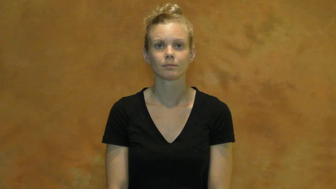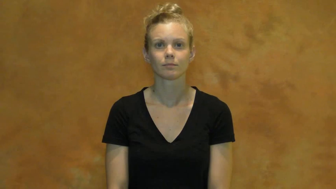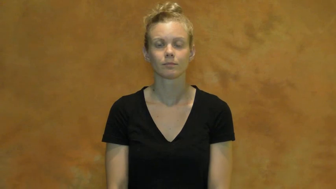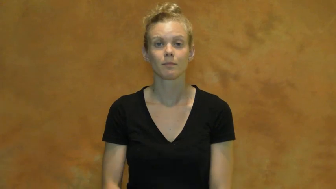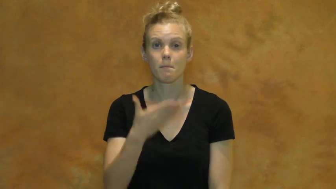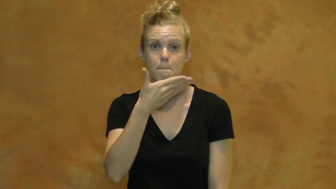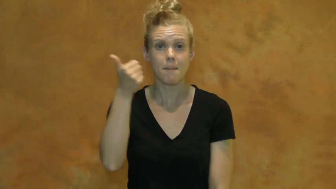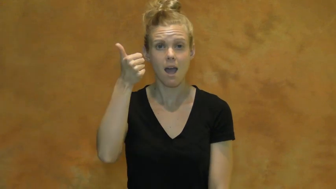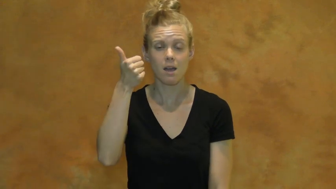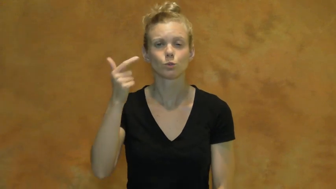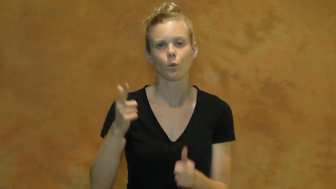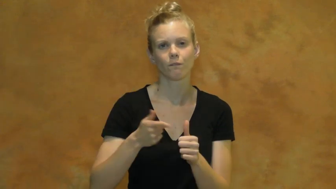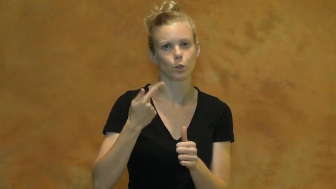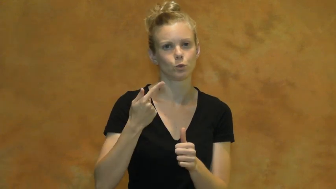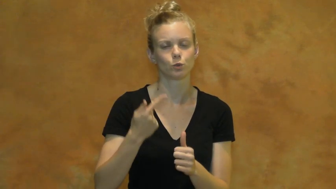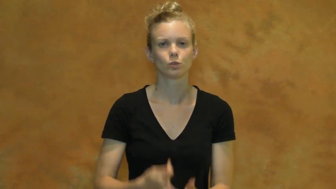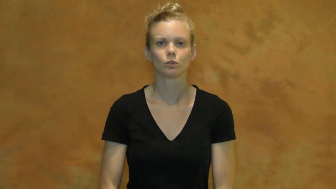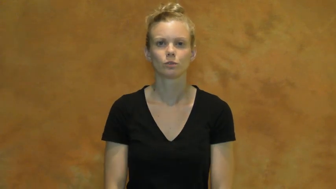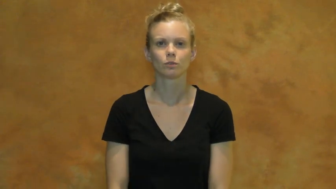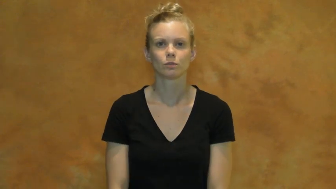primary